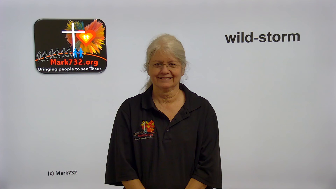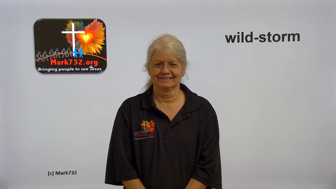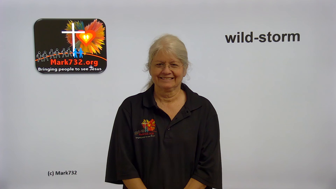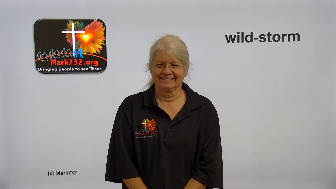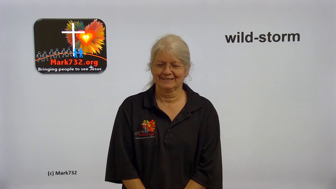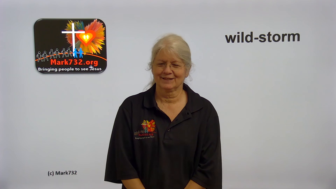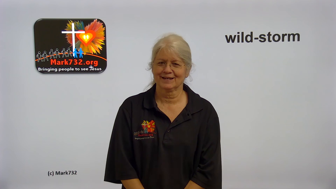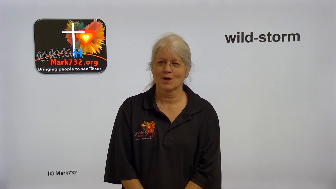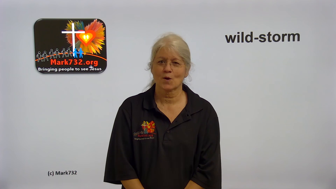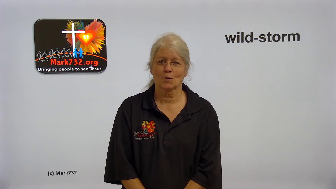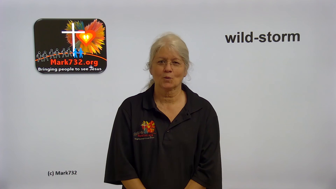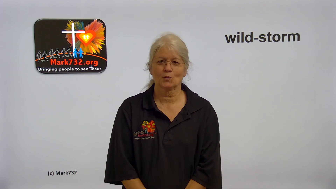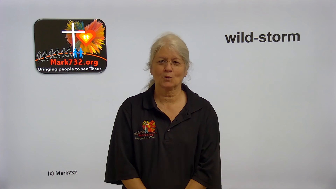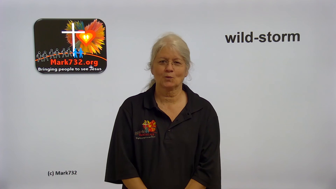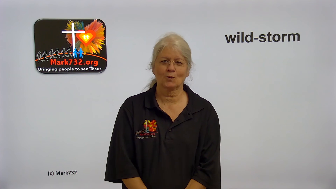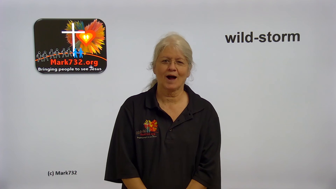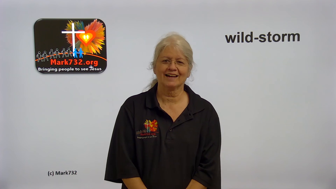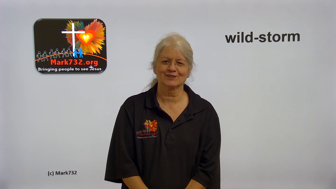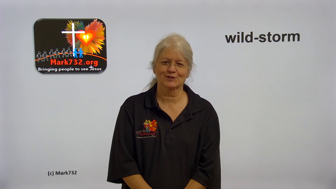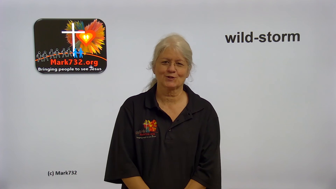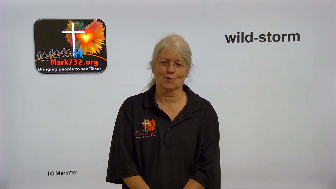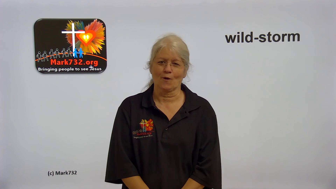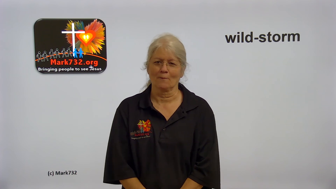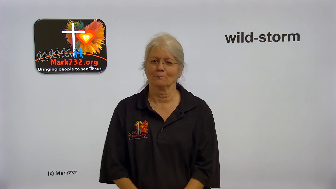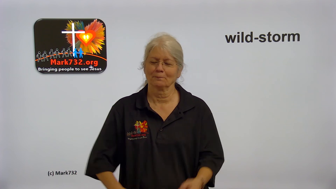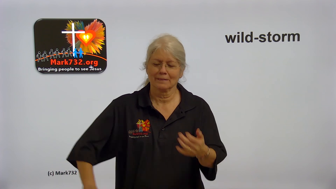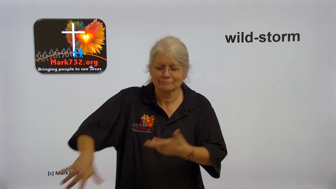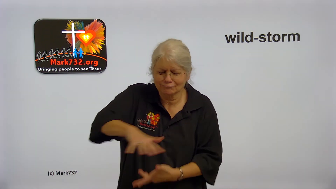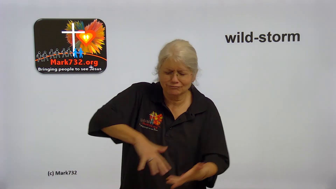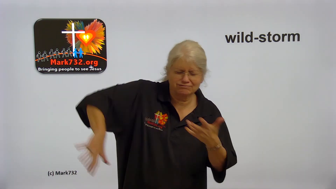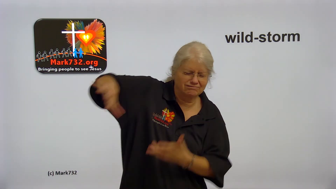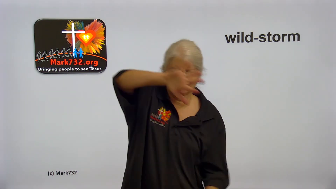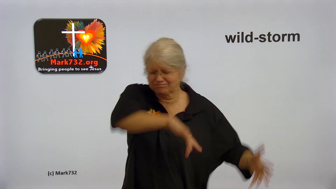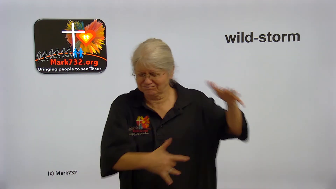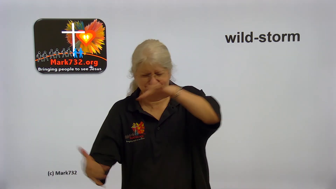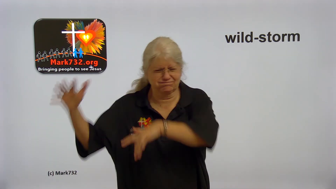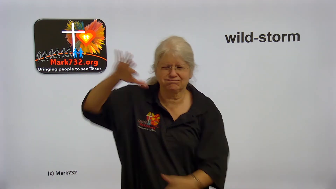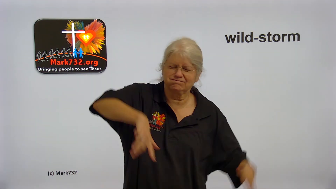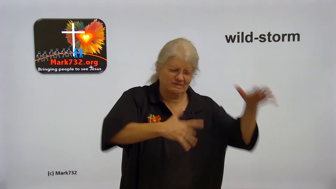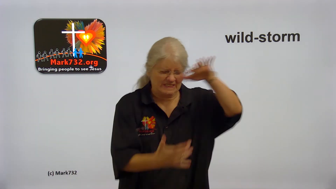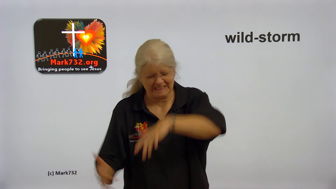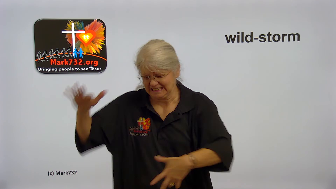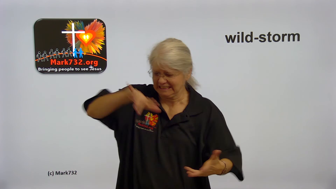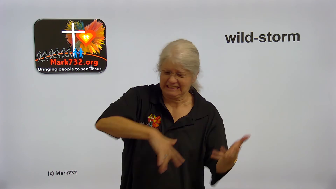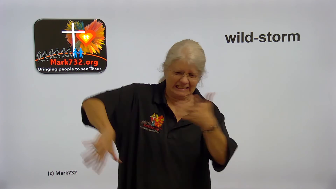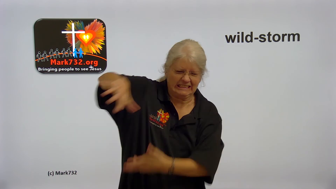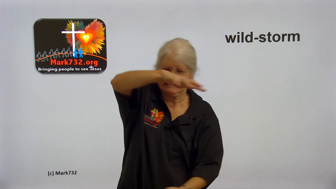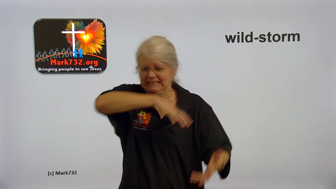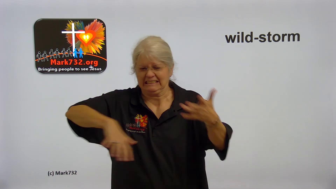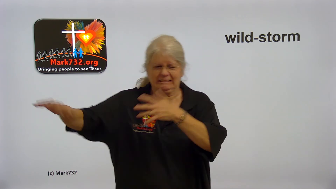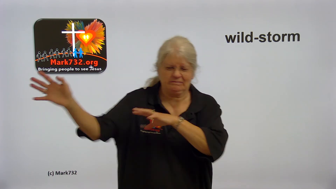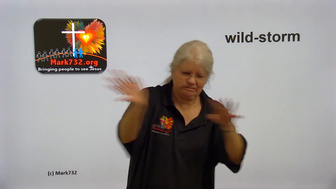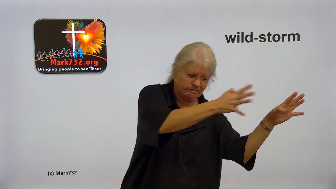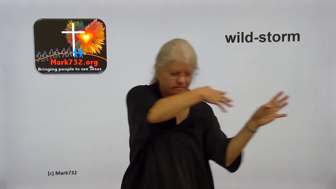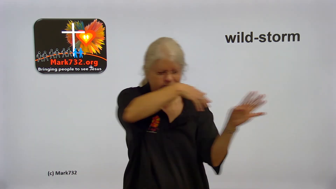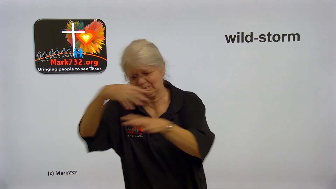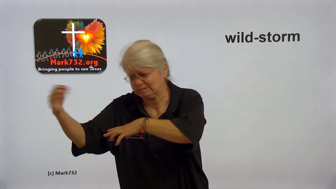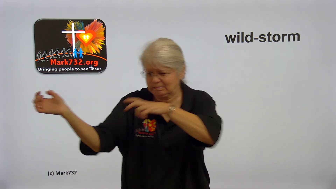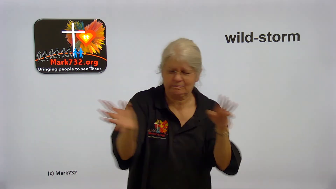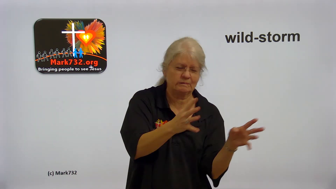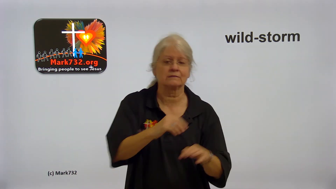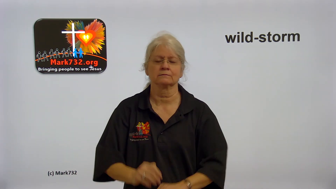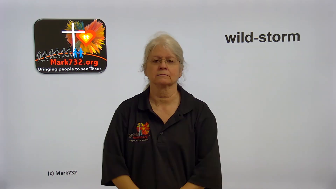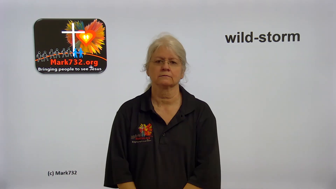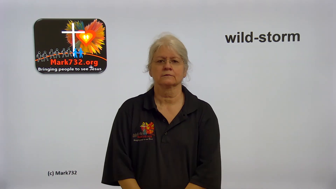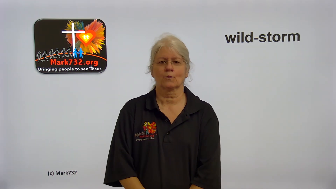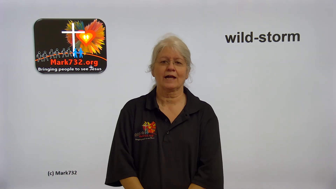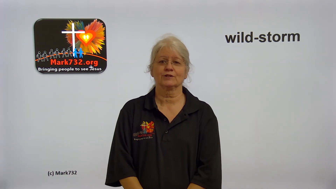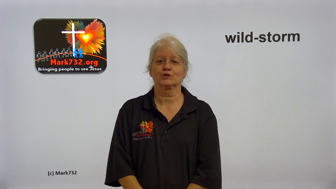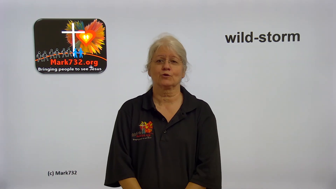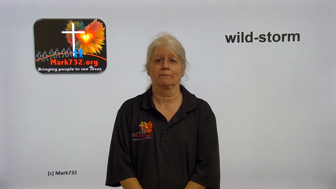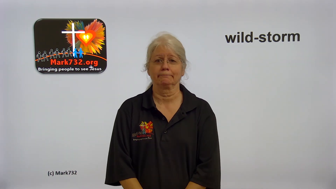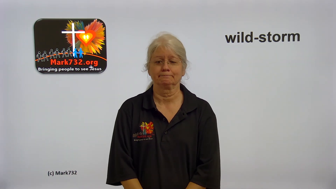wild storm